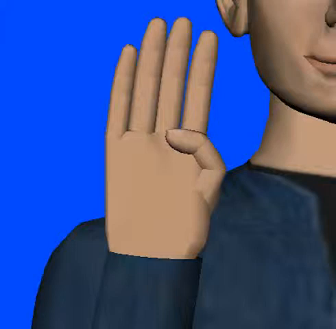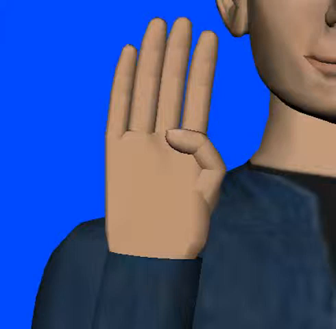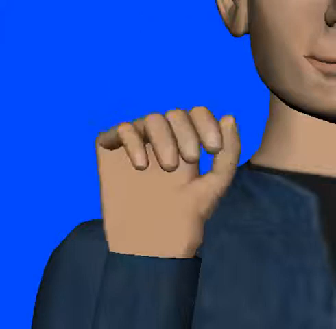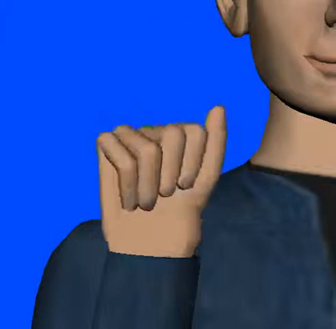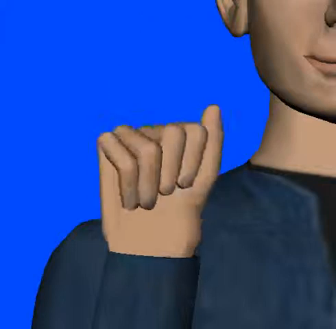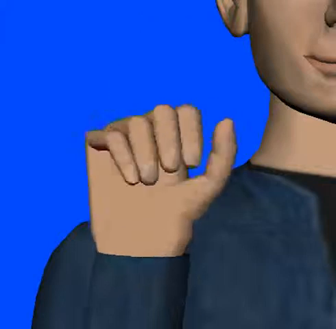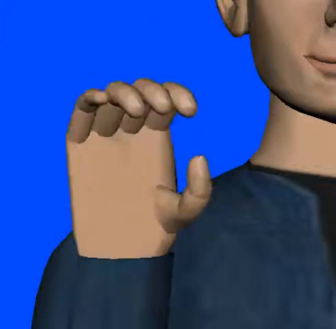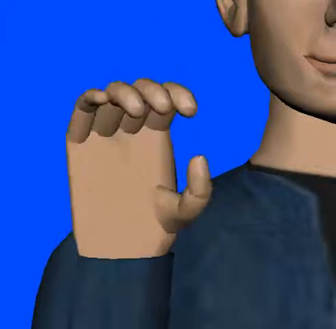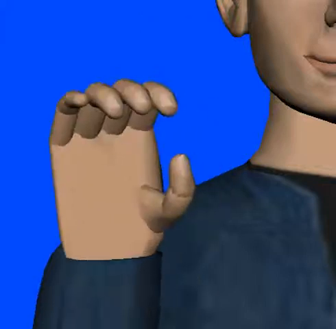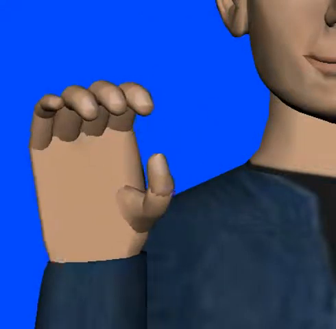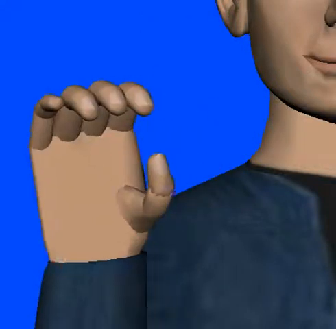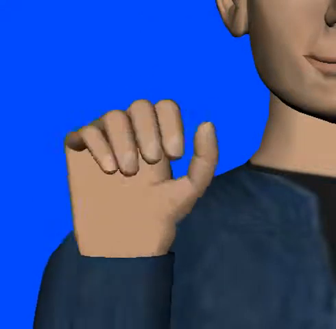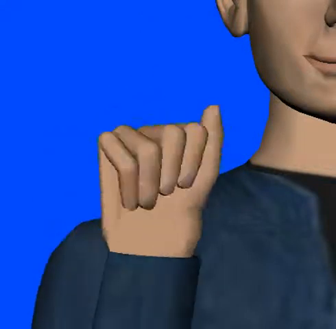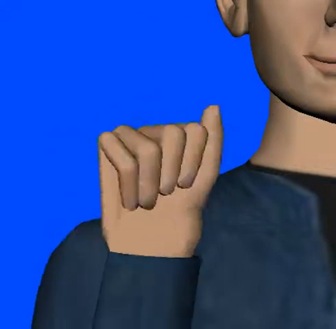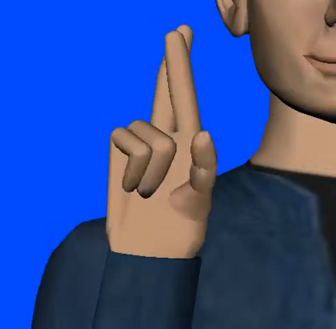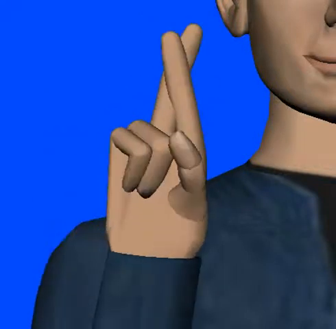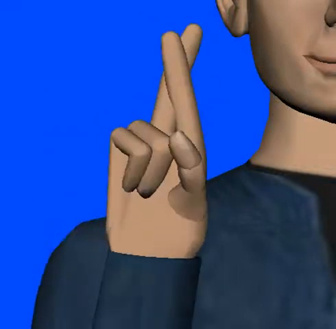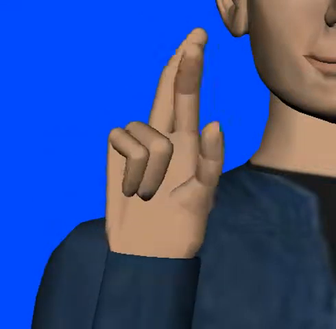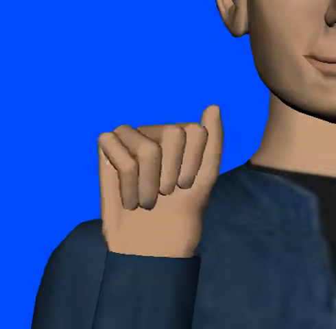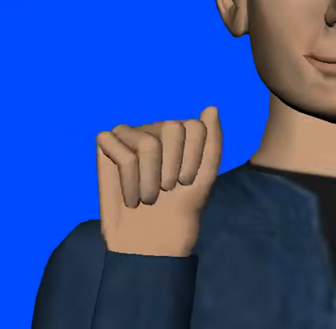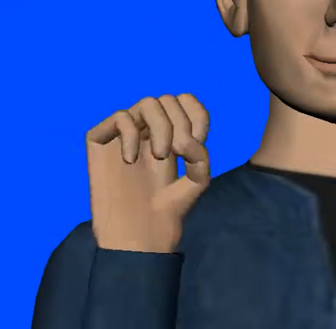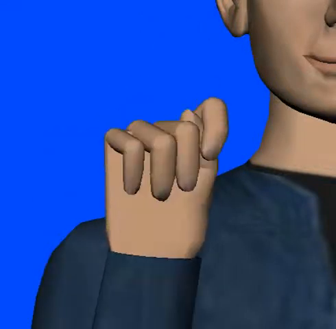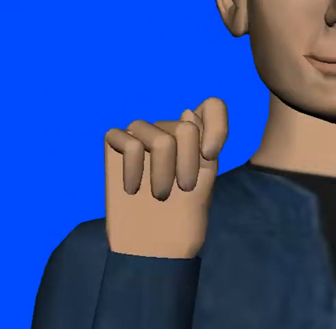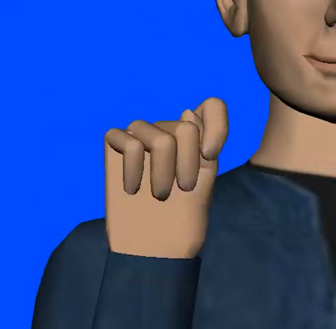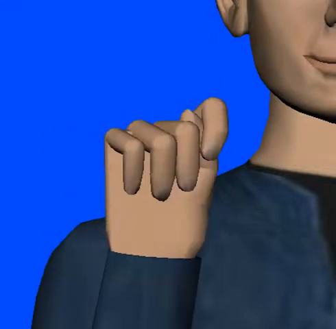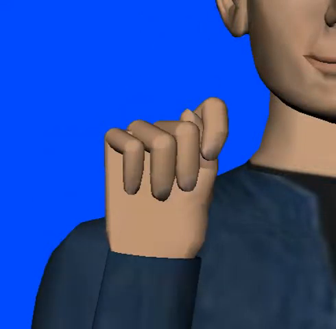baccarat